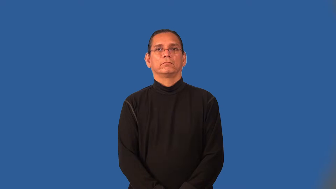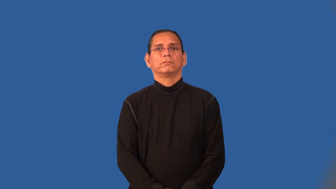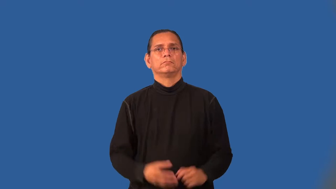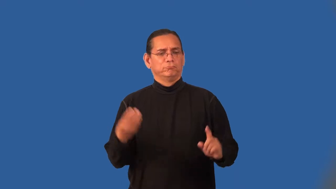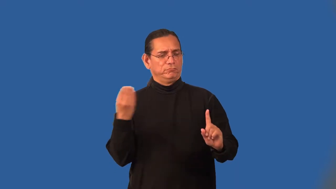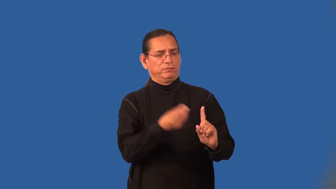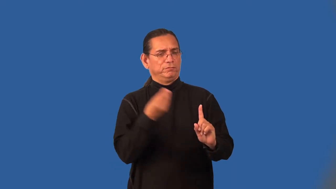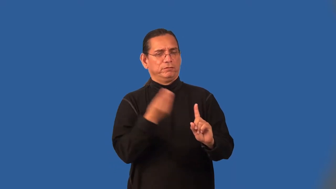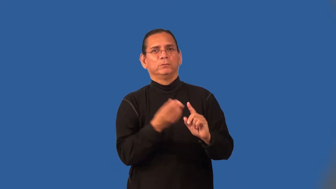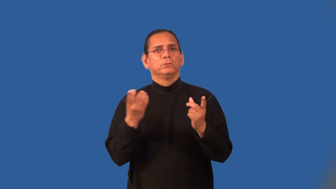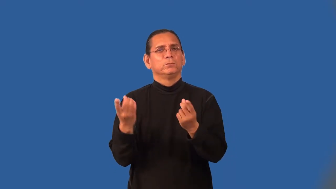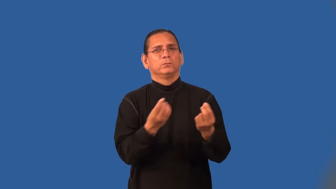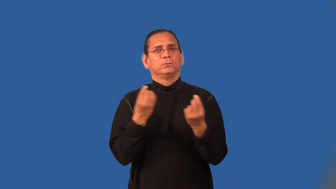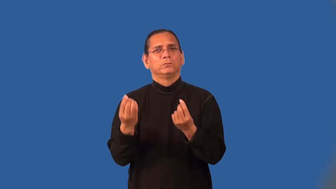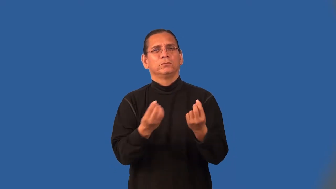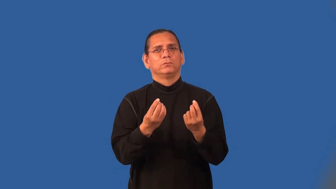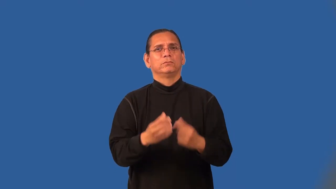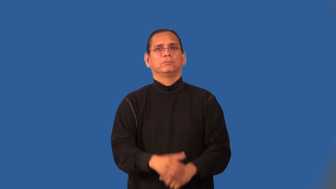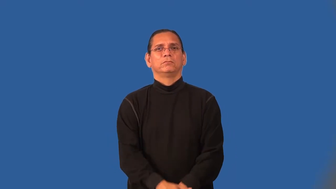occupy